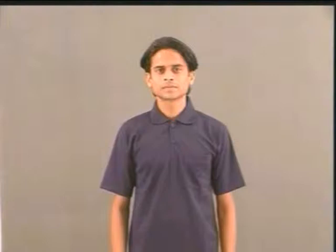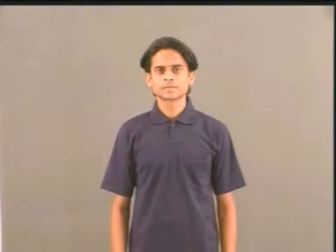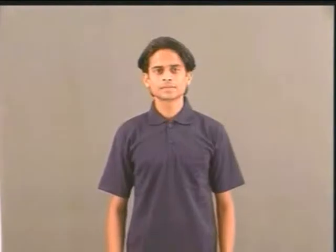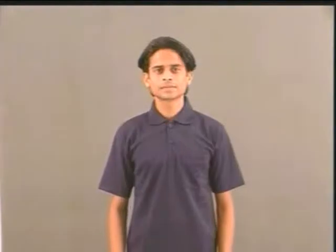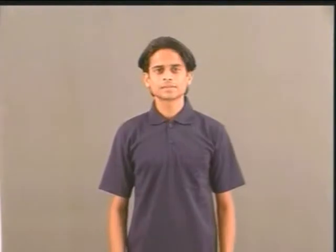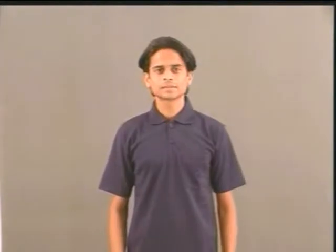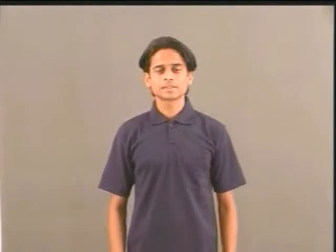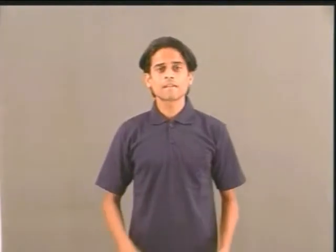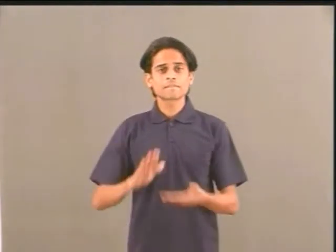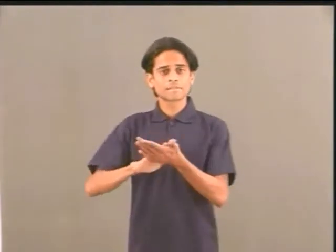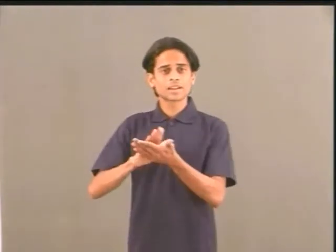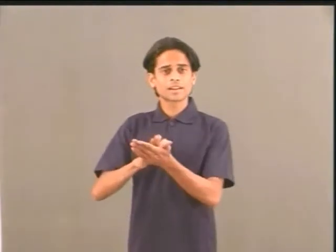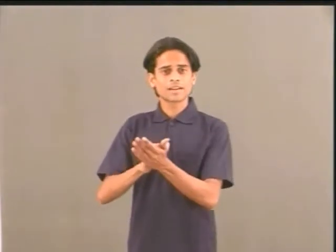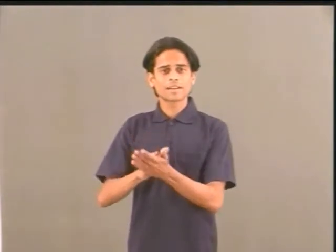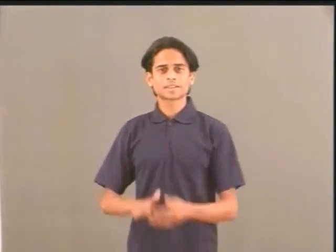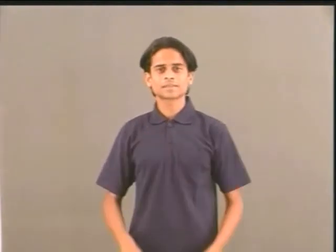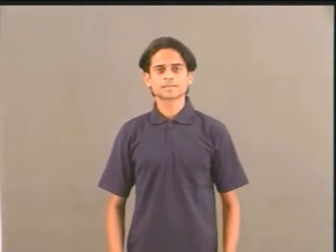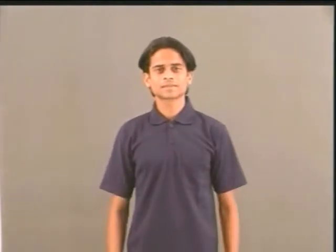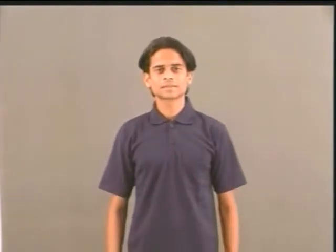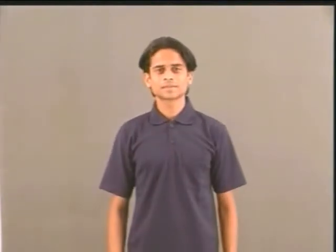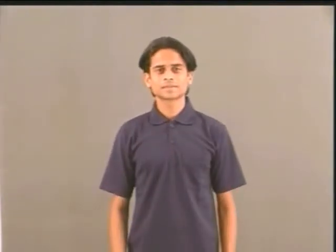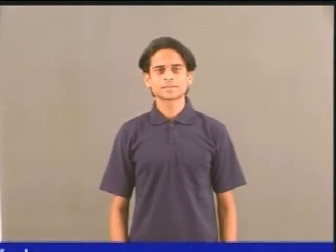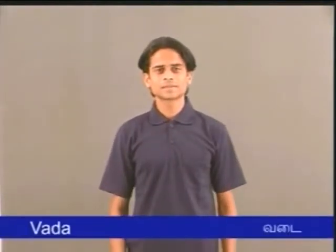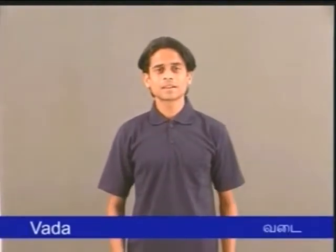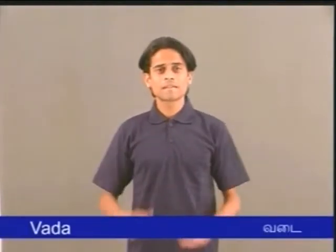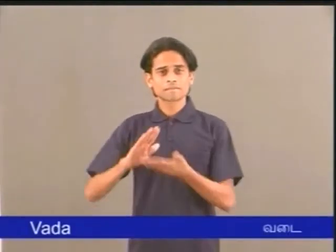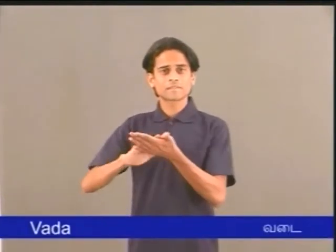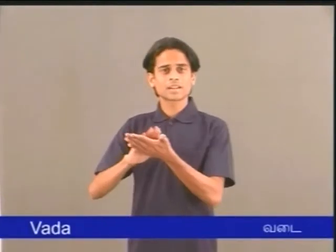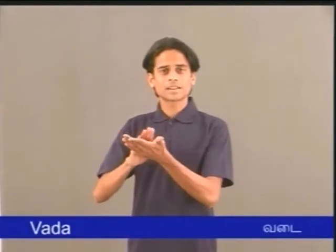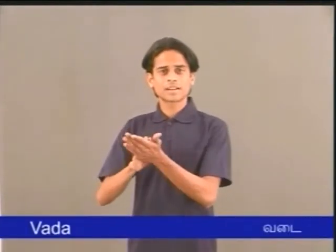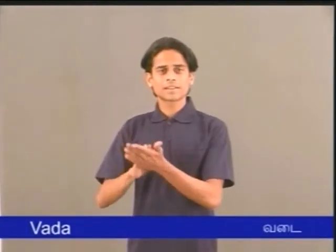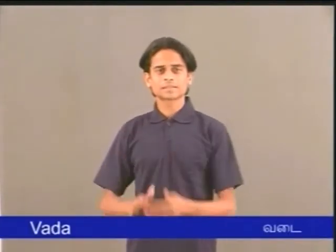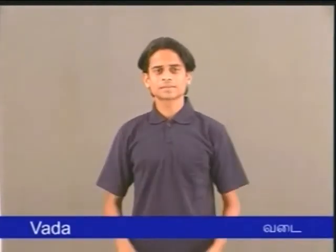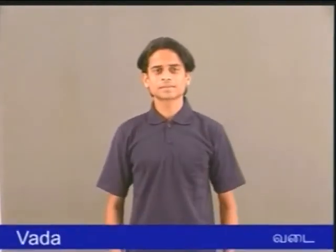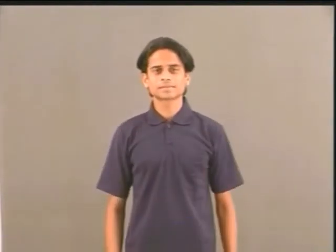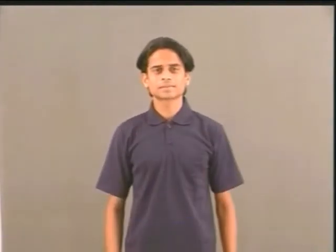vada